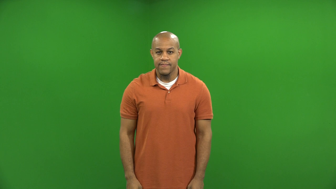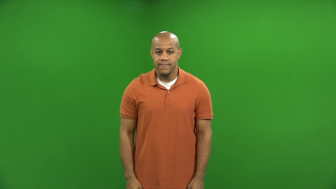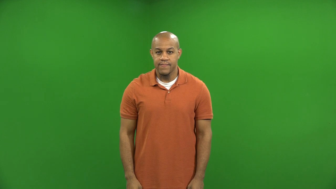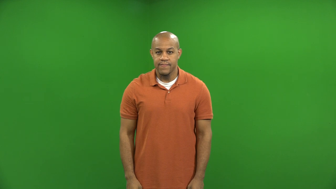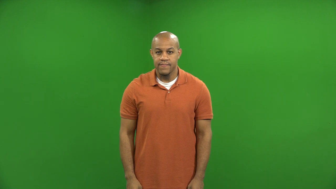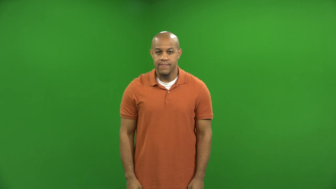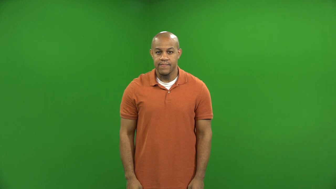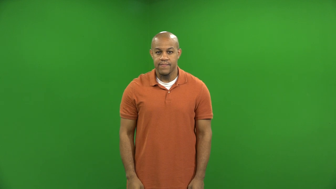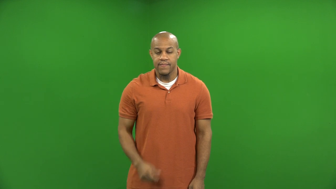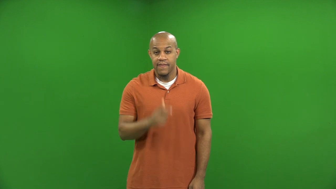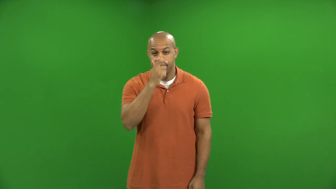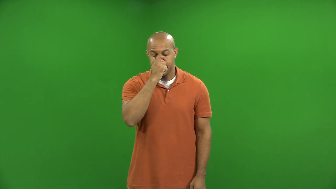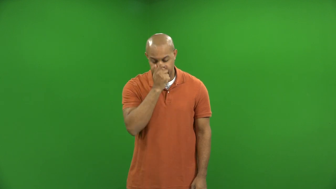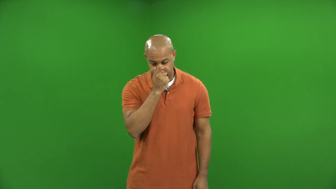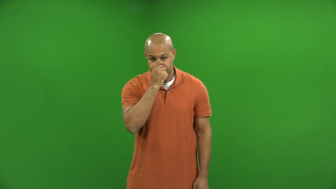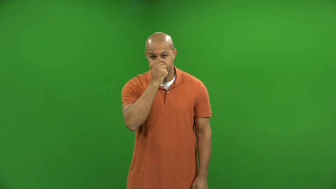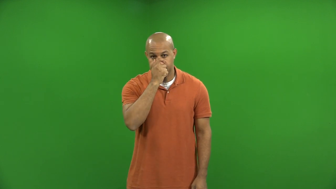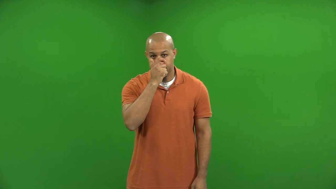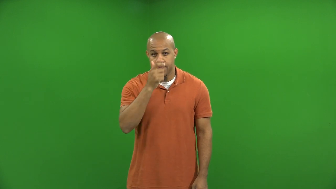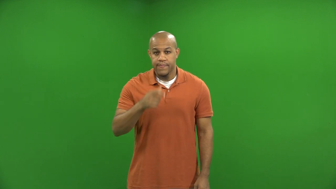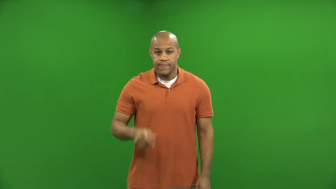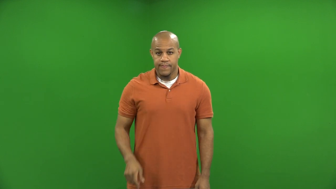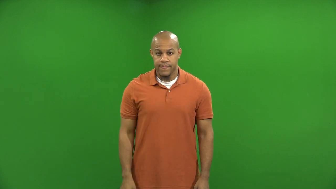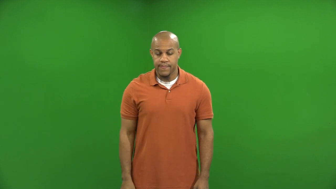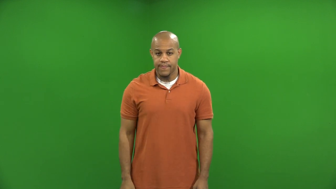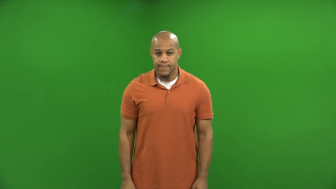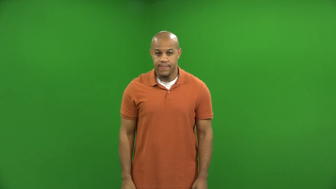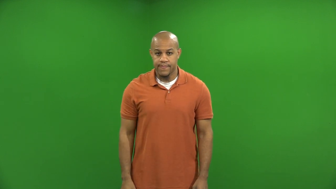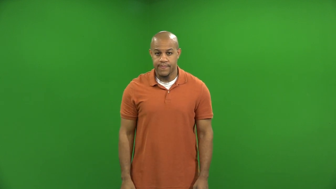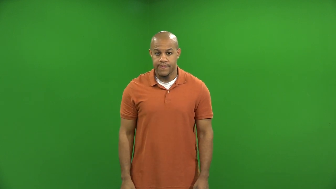Fake